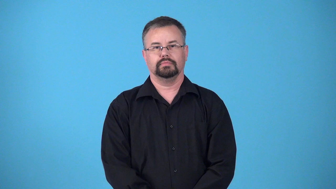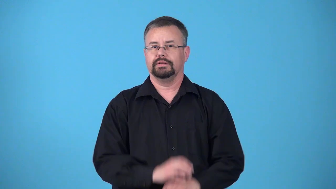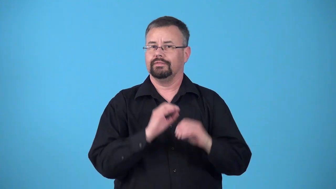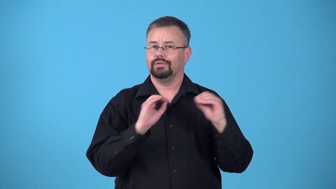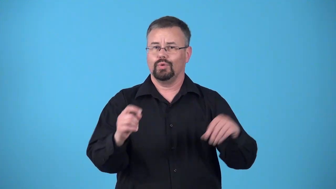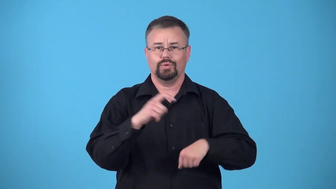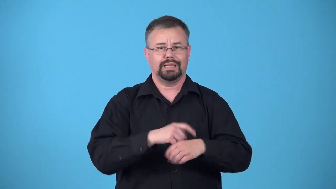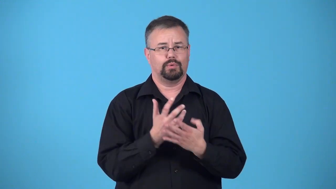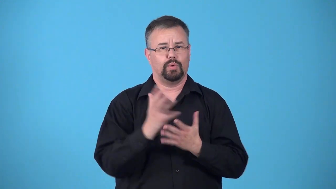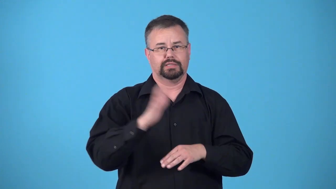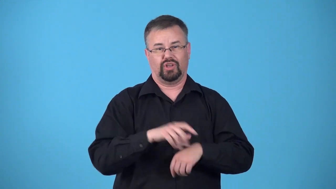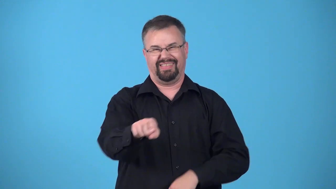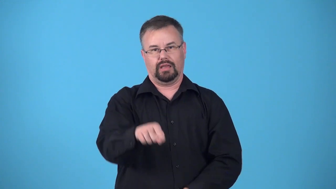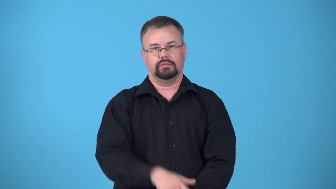no time for